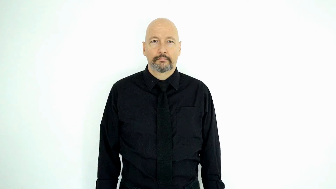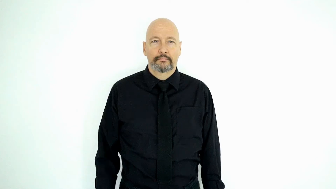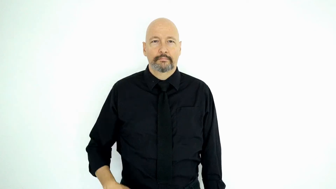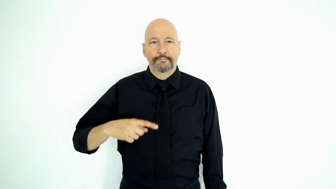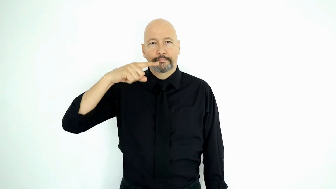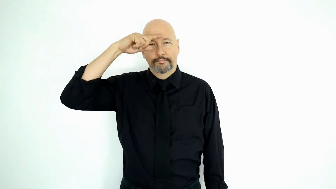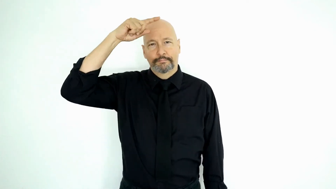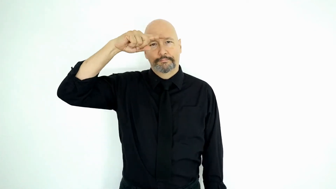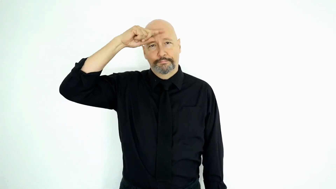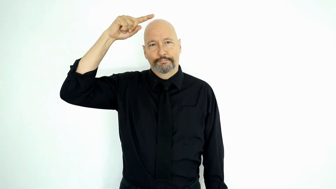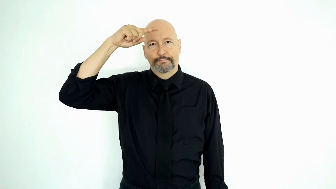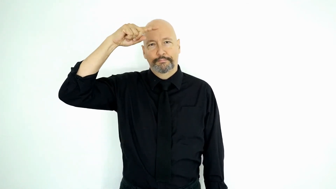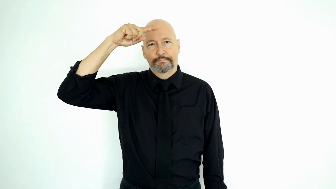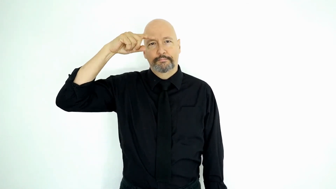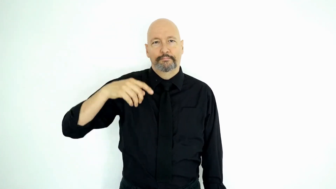hearing-in-the-head-[idiomatic]